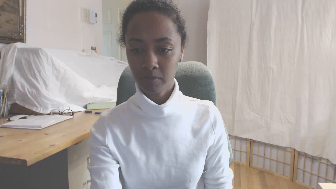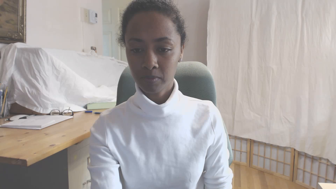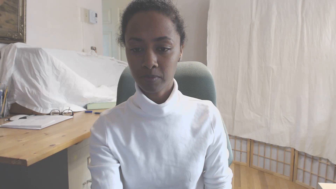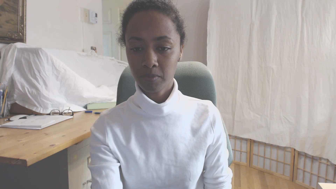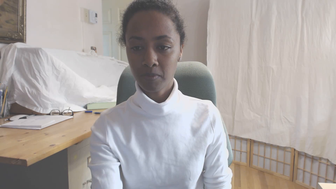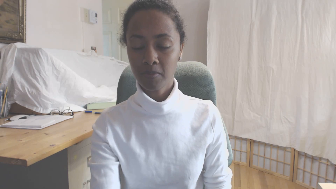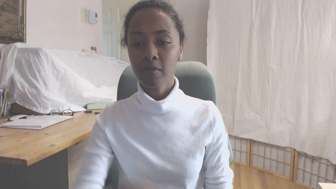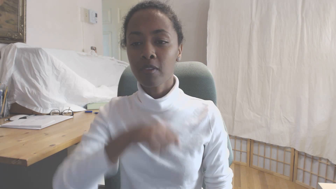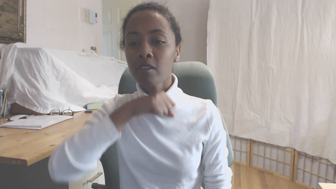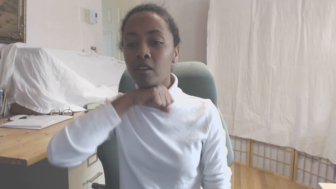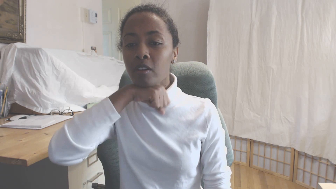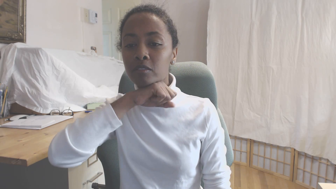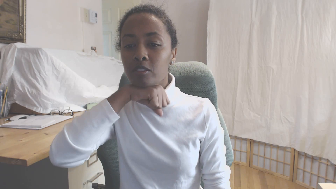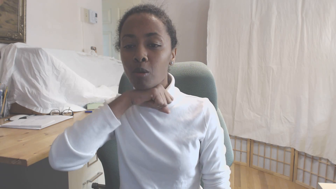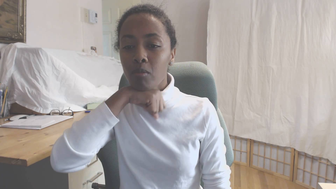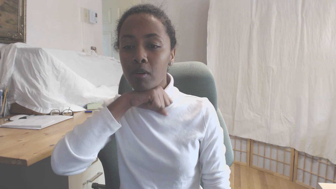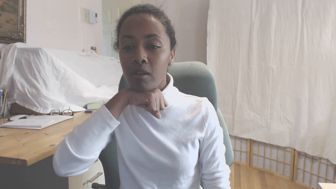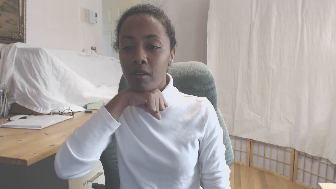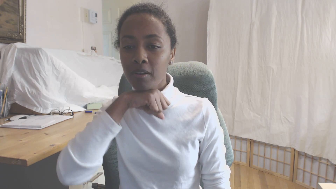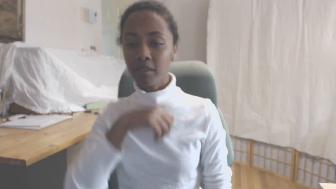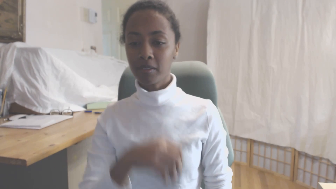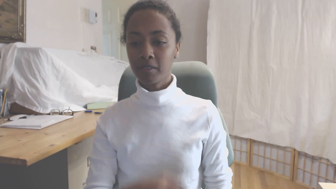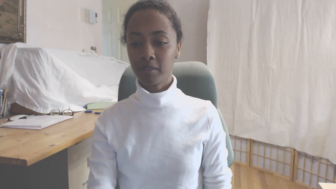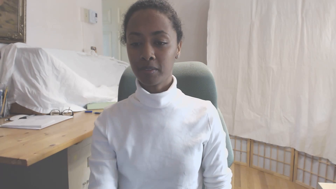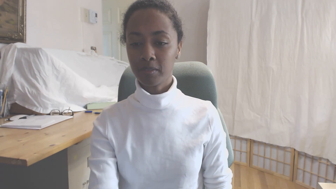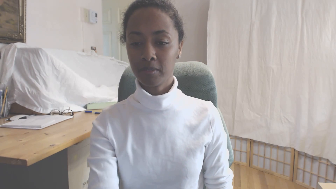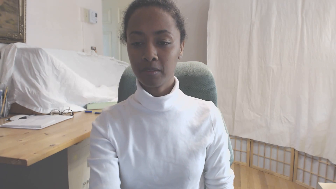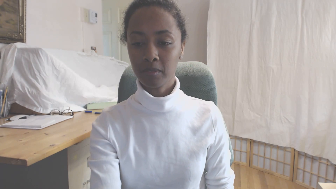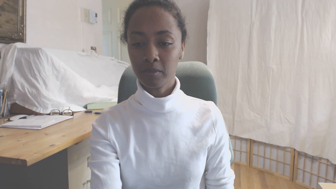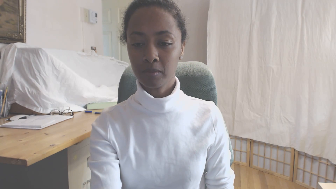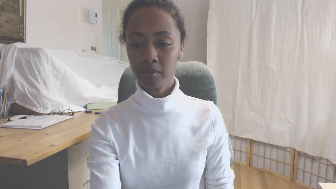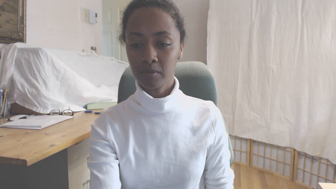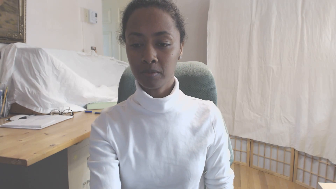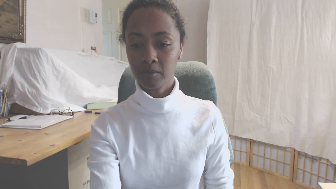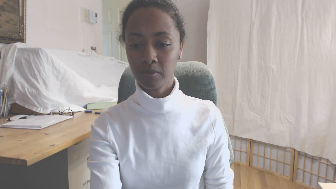pig